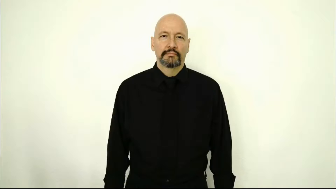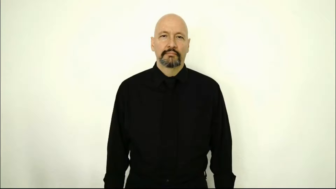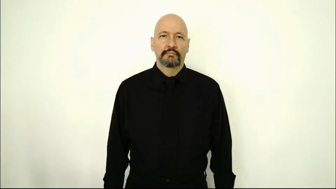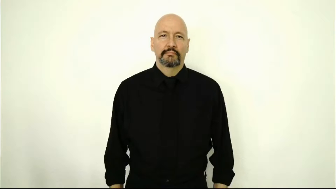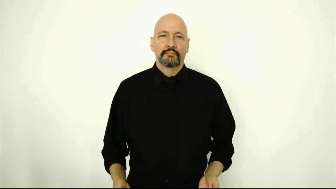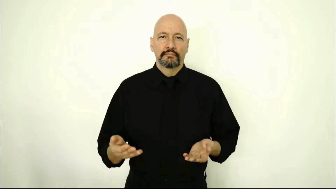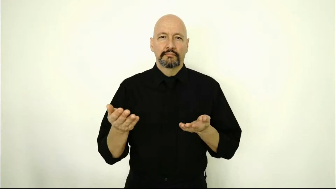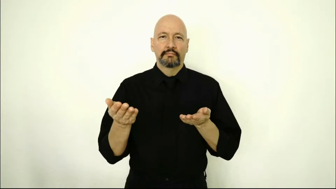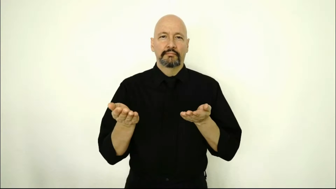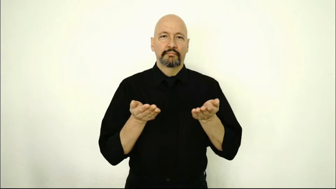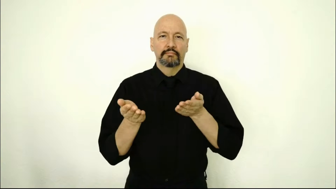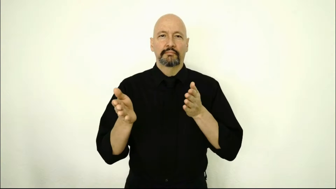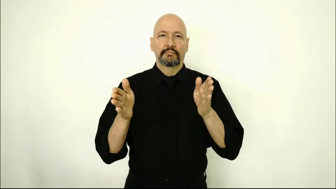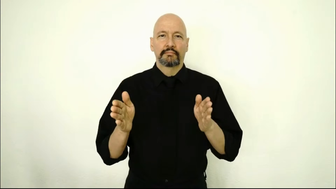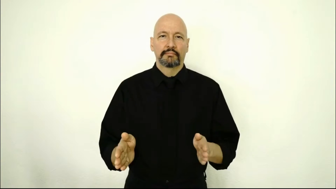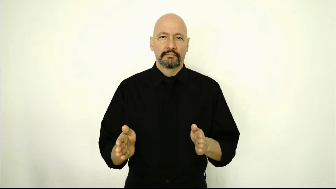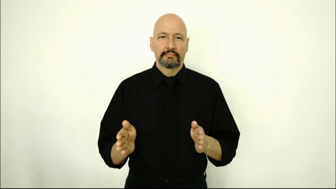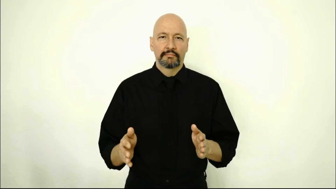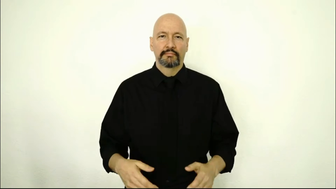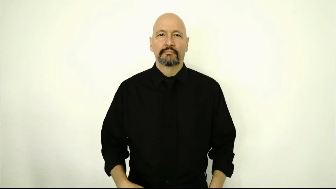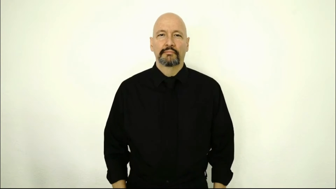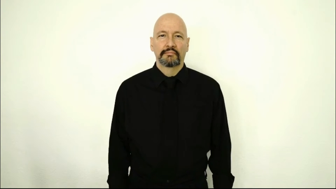WAITER/SERVER